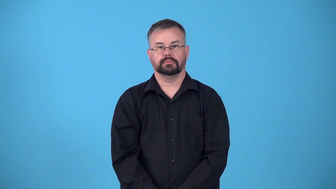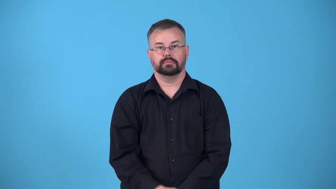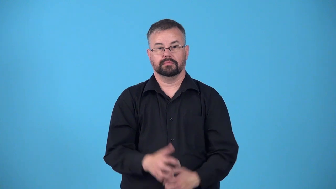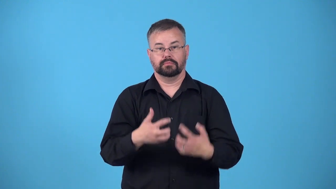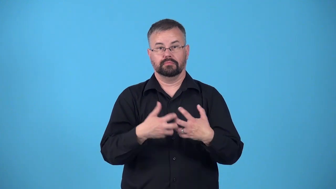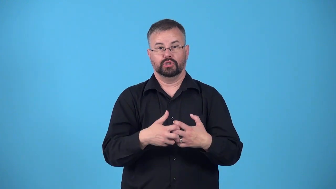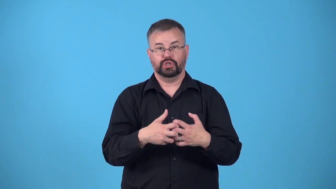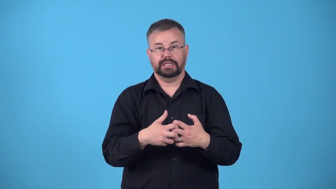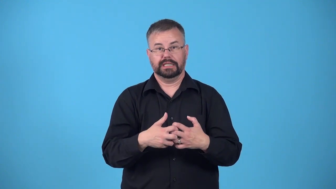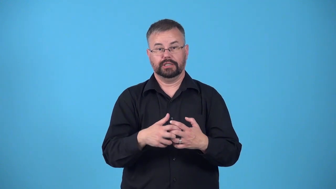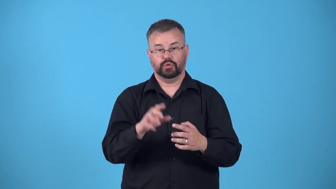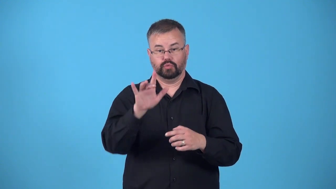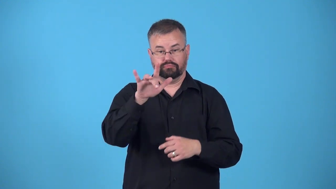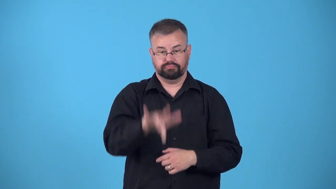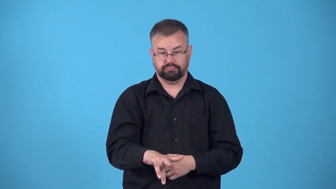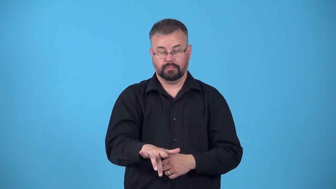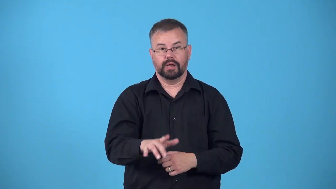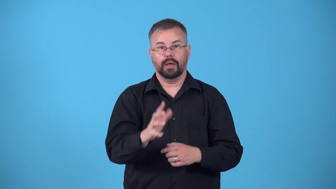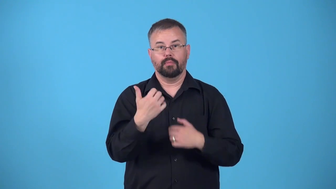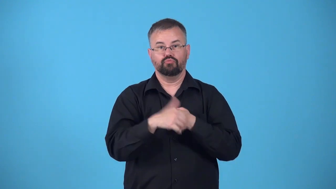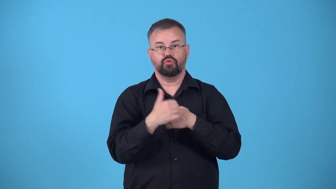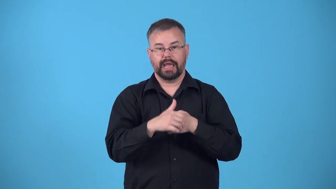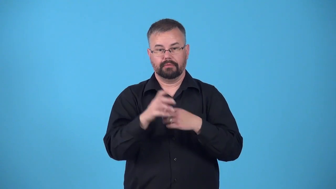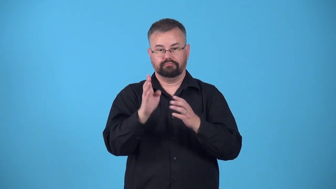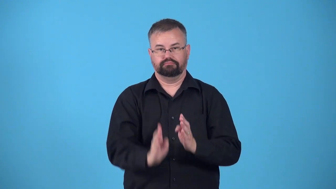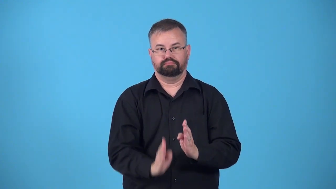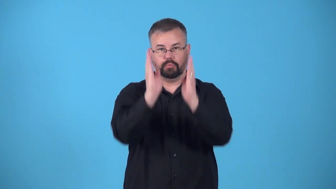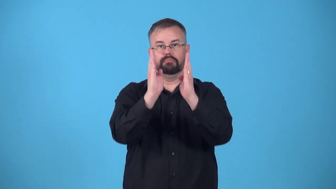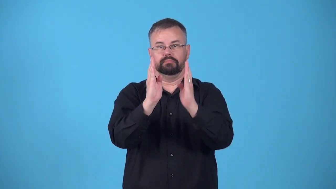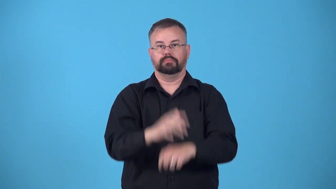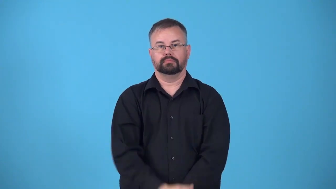toaster